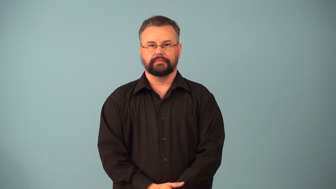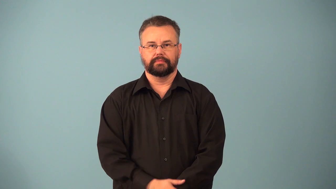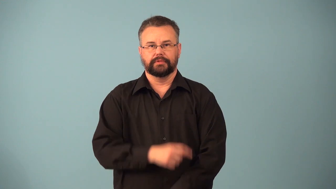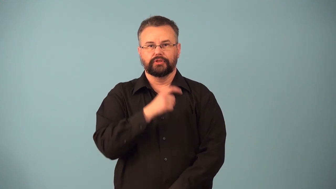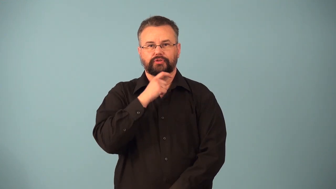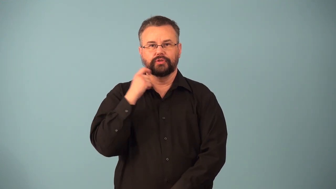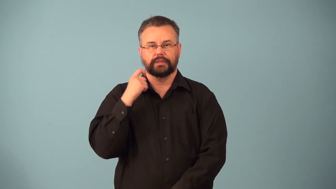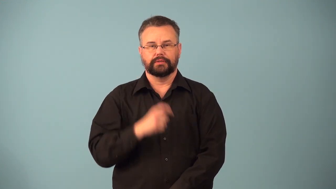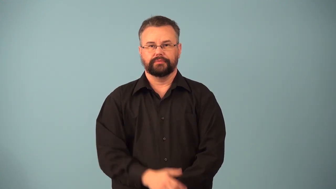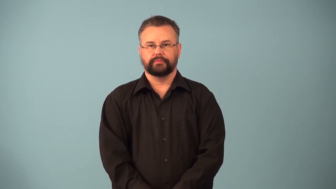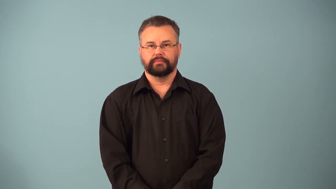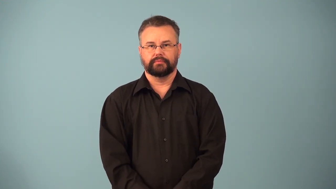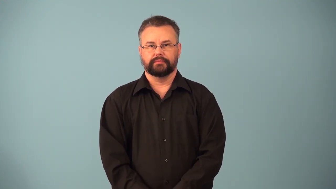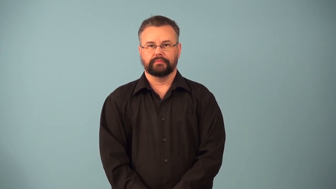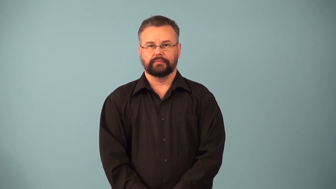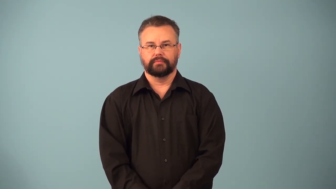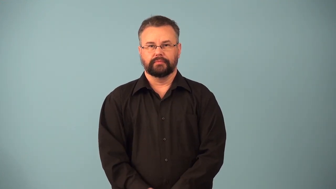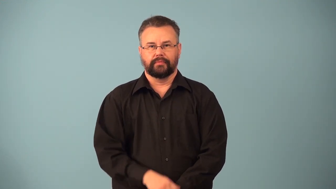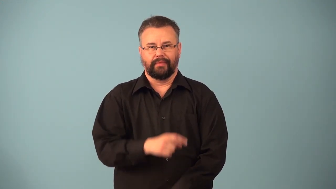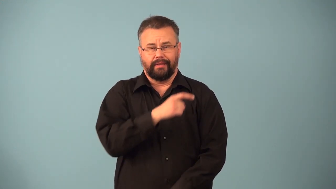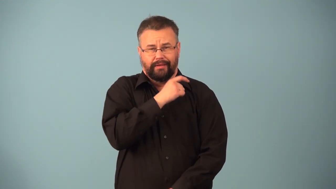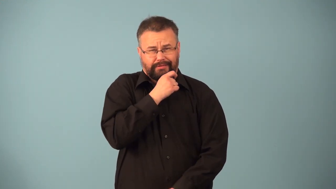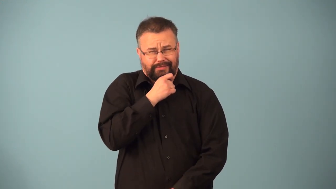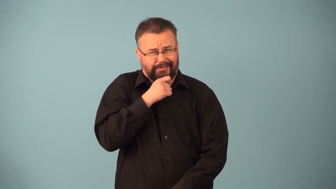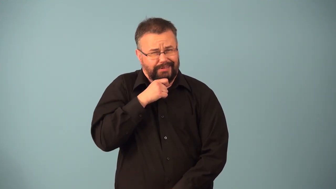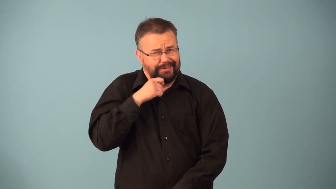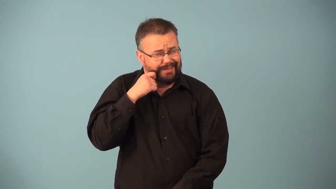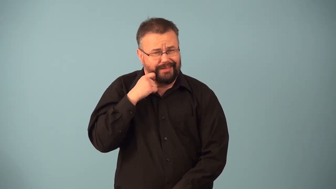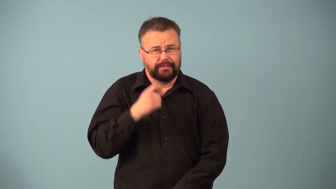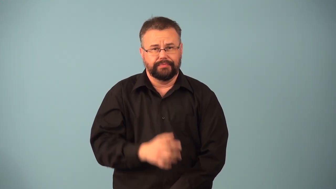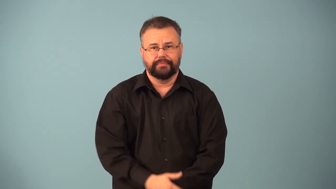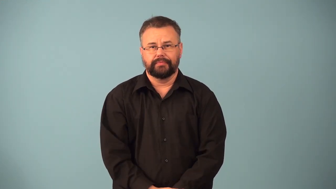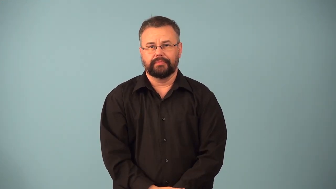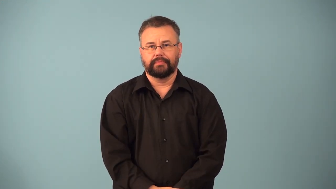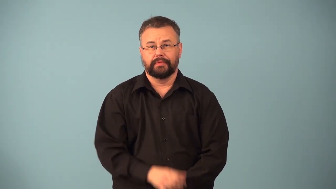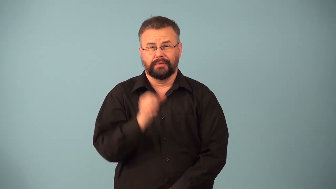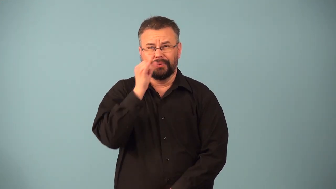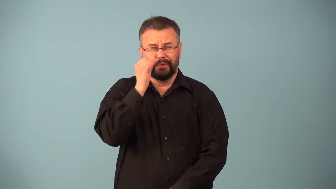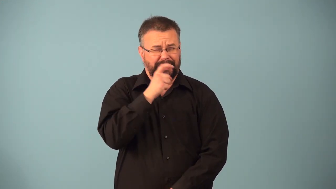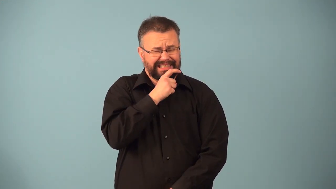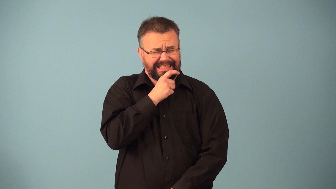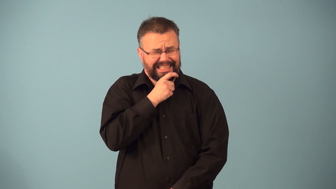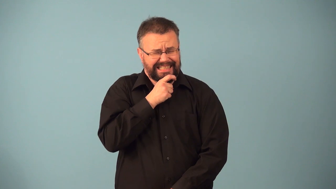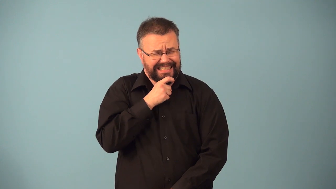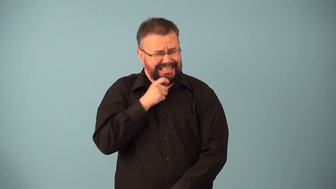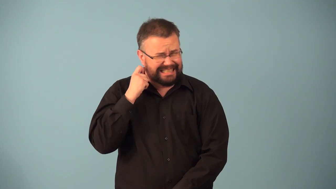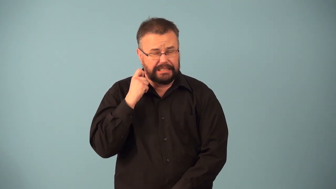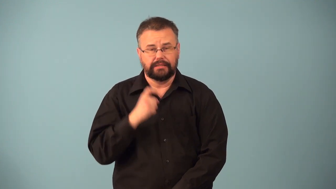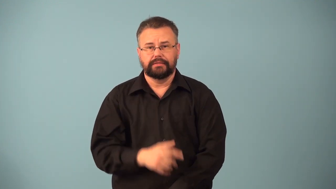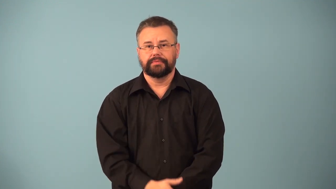dry,drier,driest